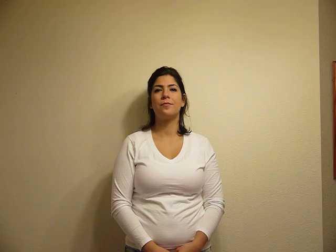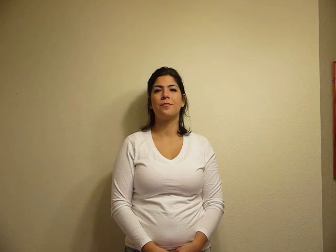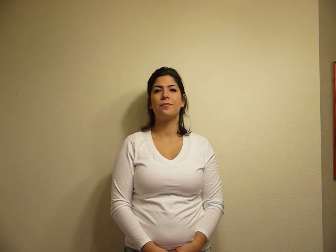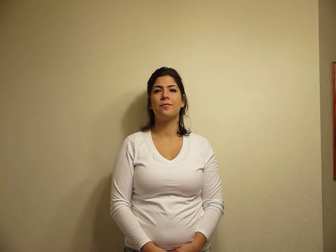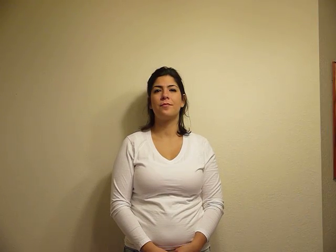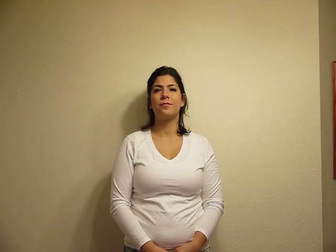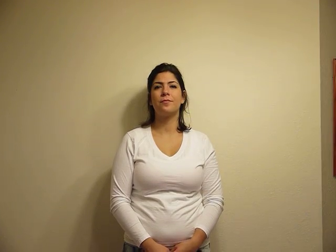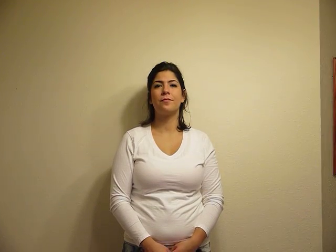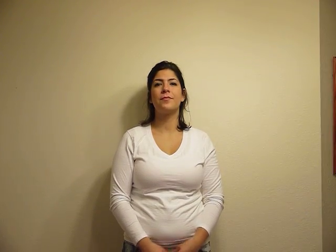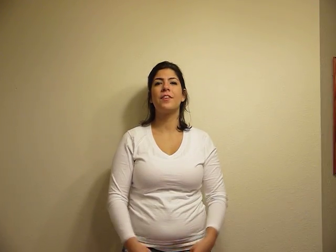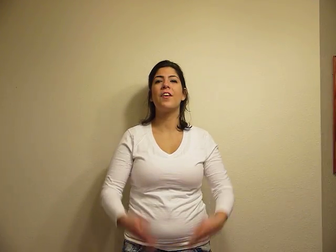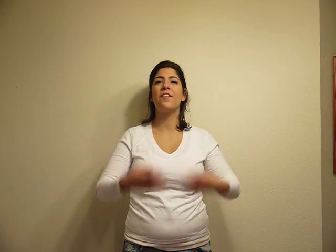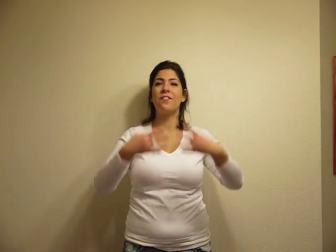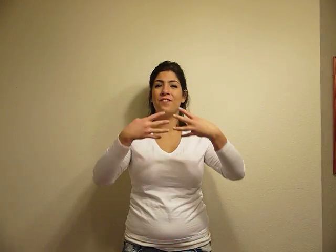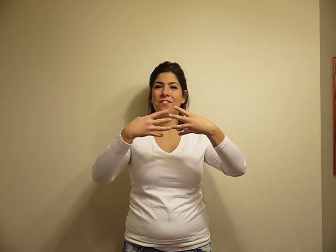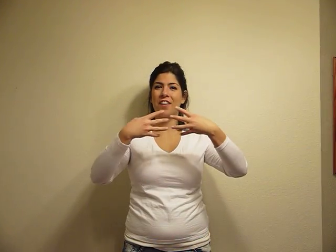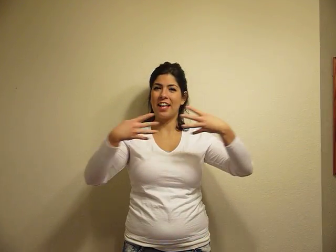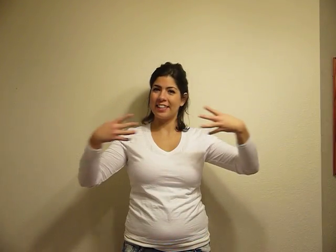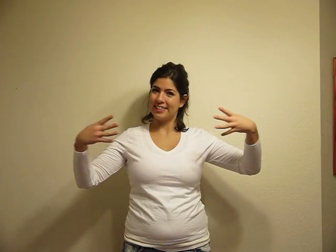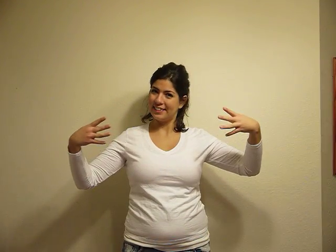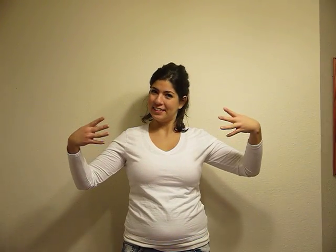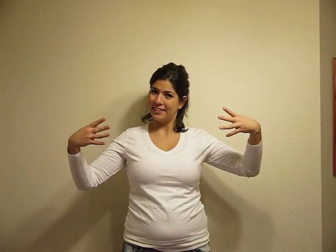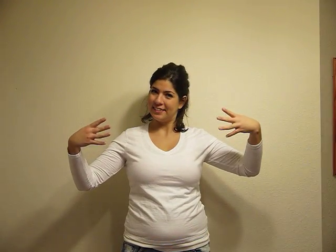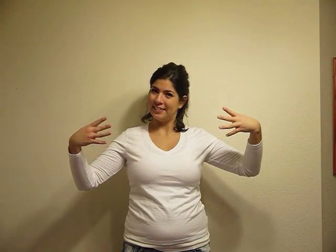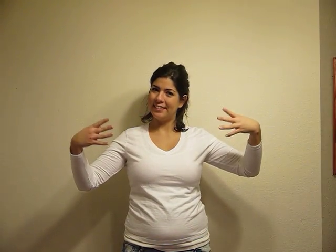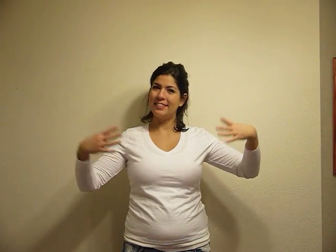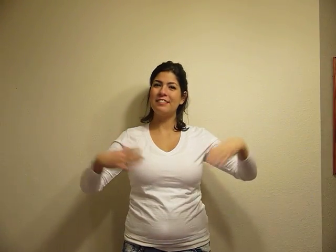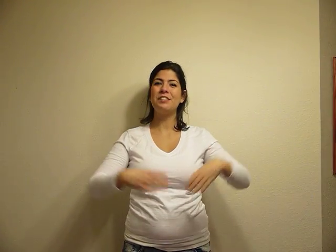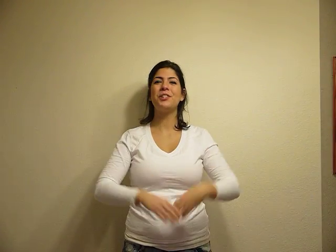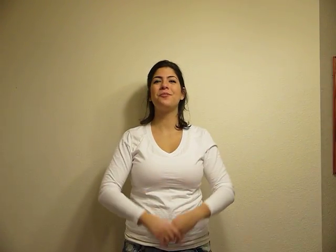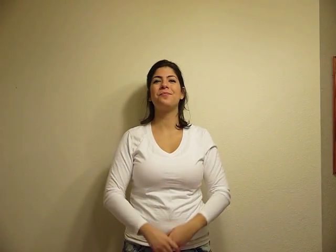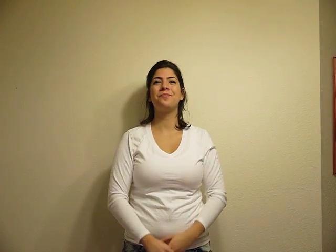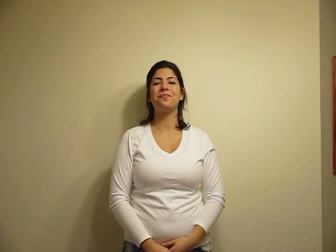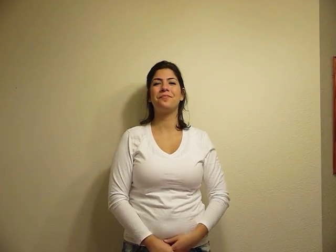Fence